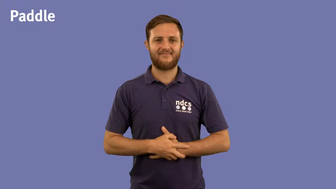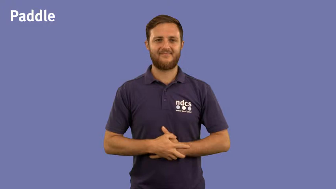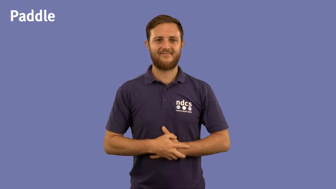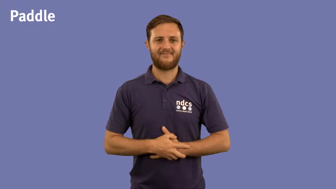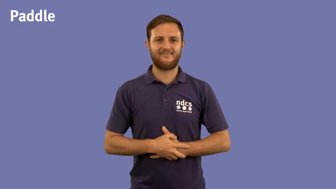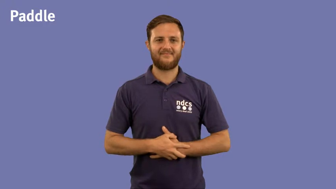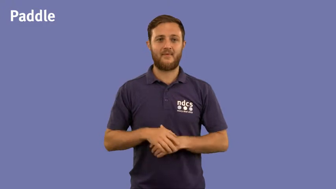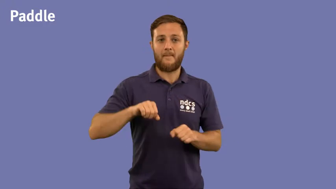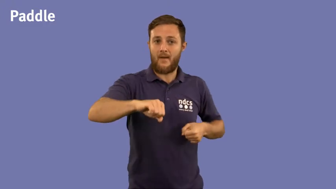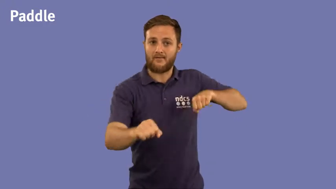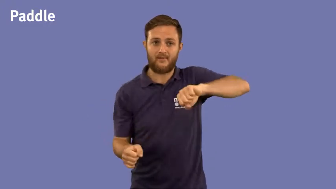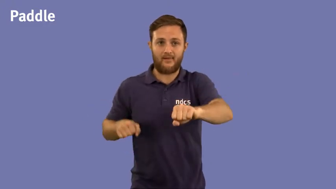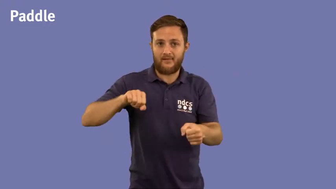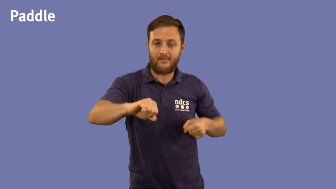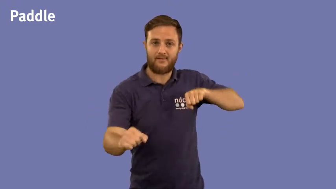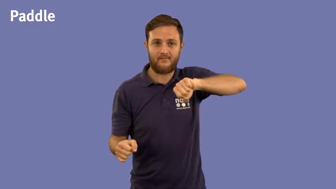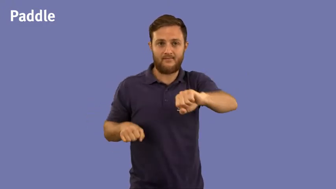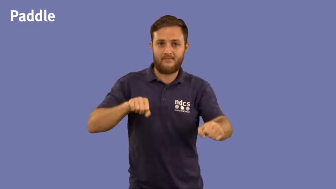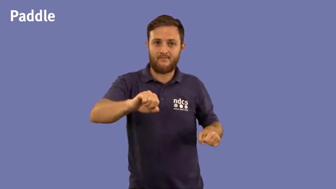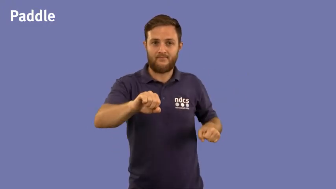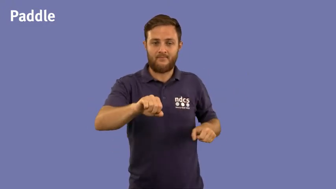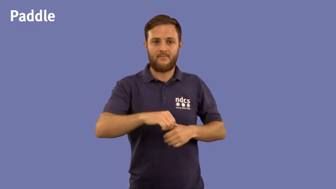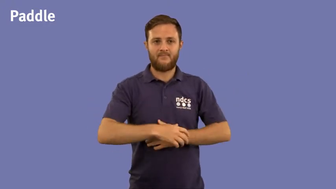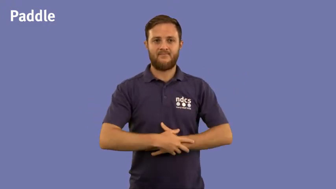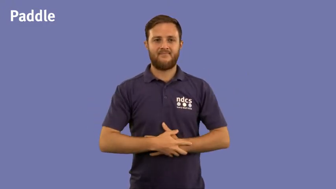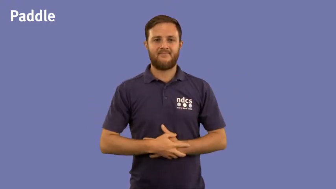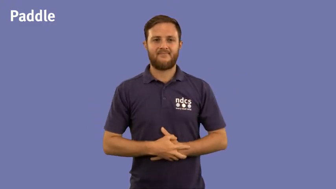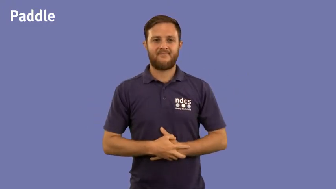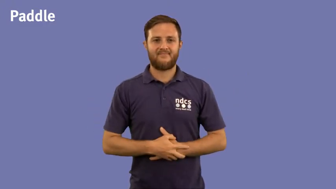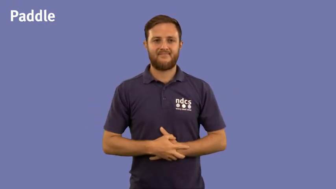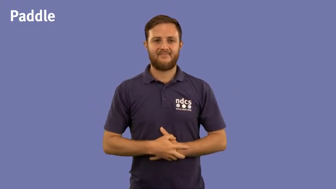Paddle